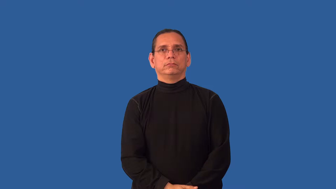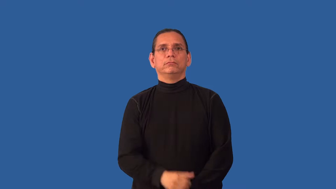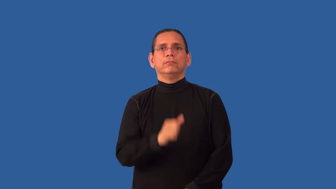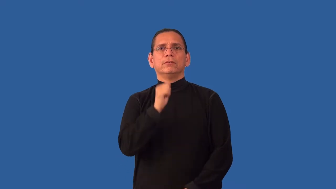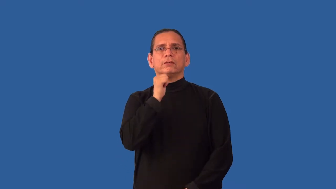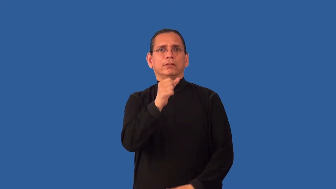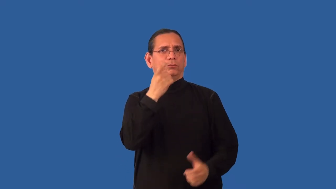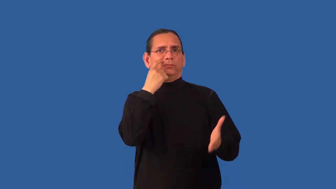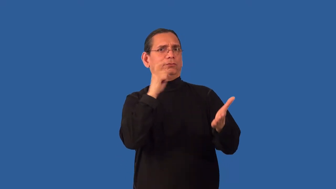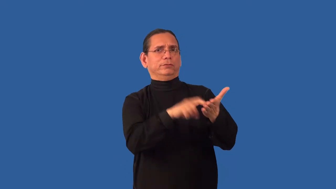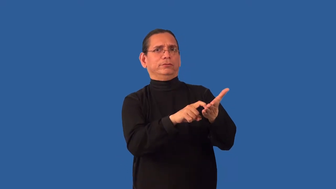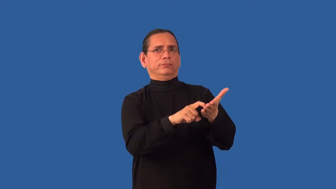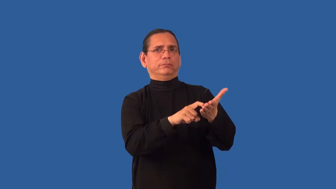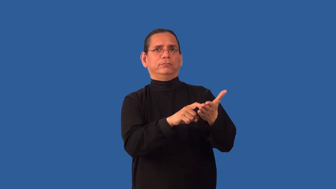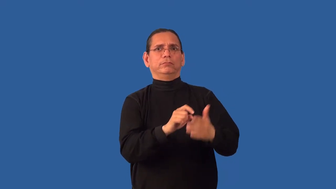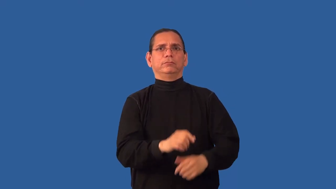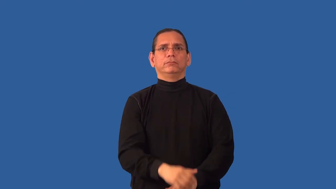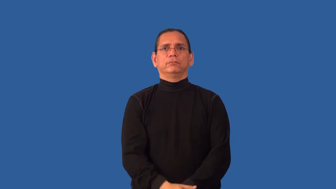unrecognized